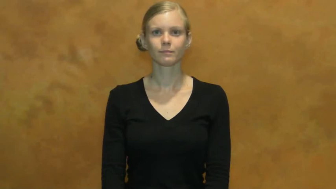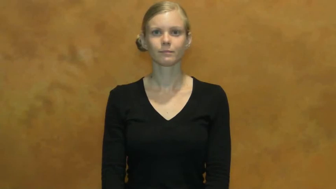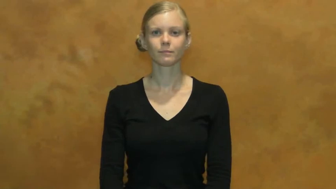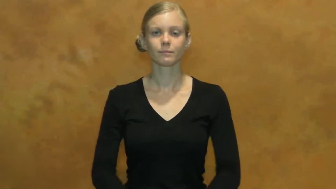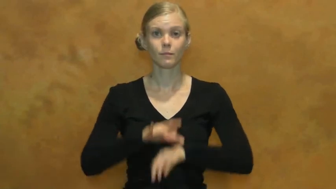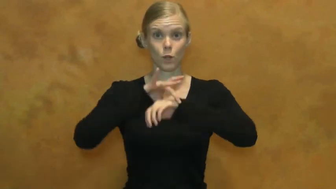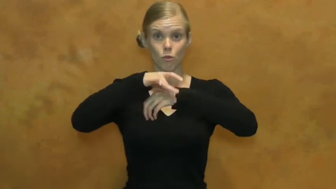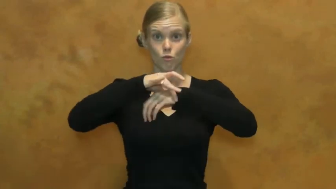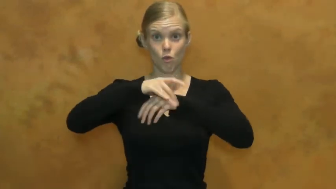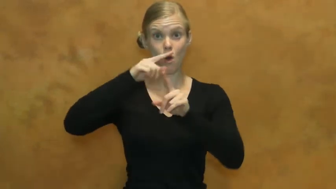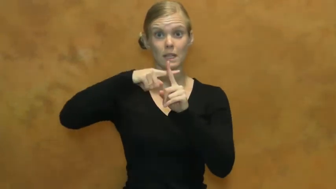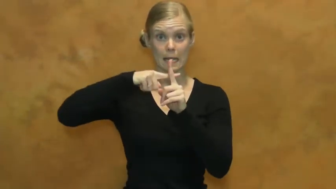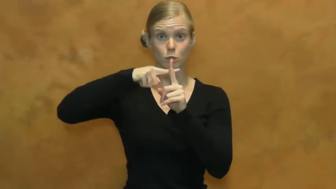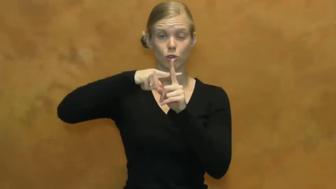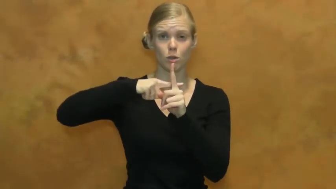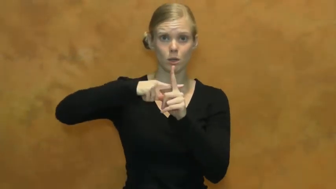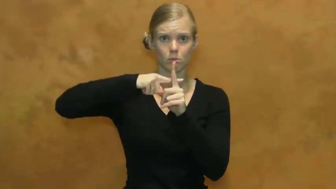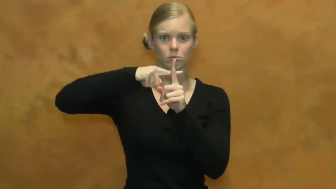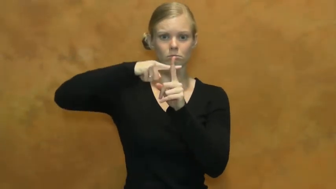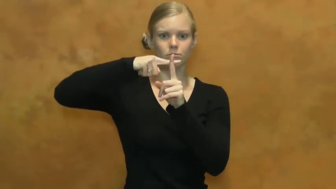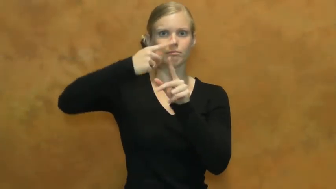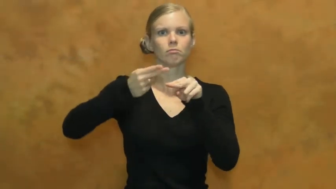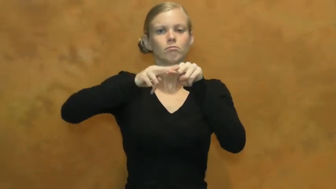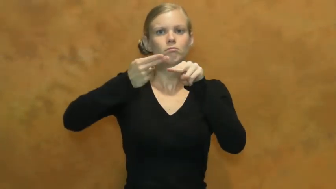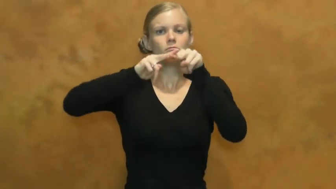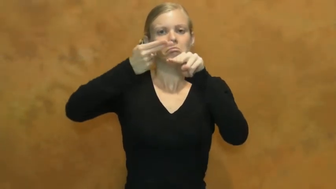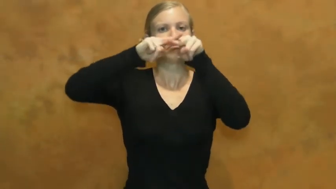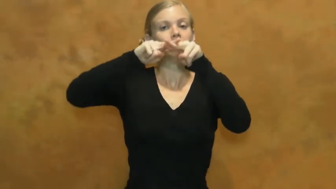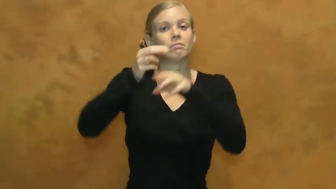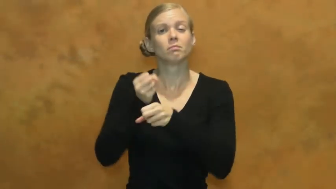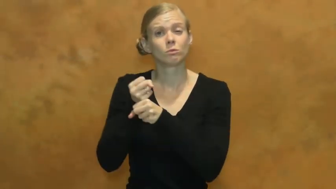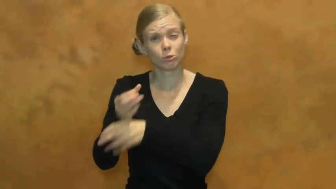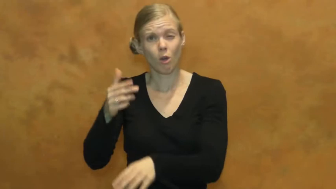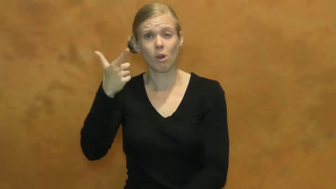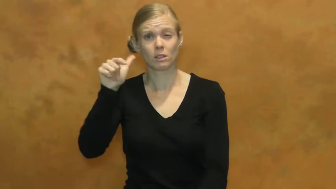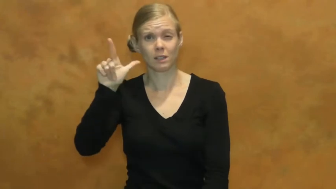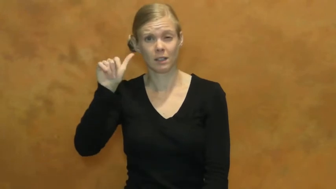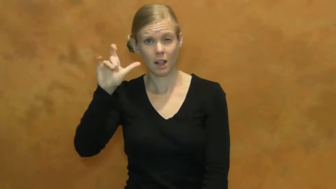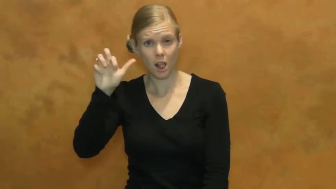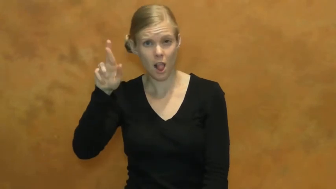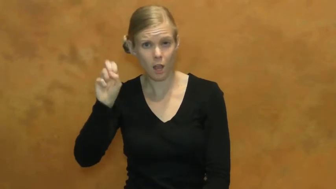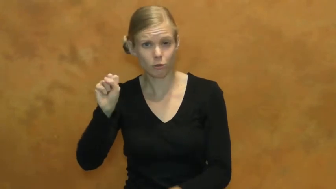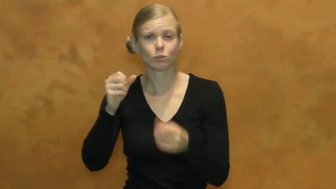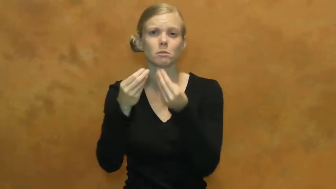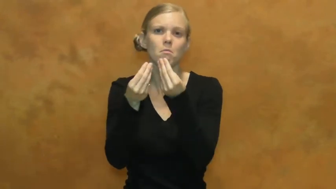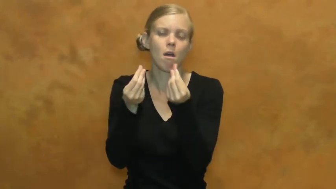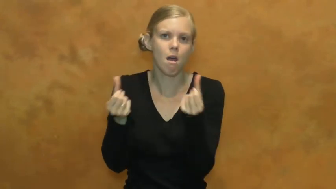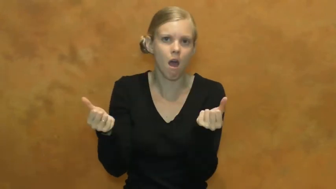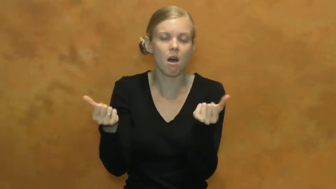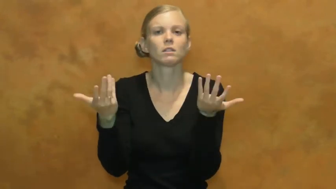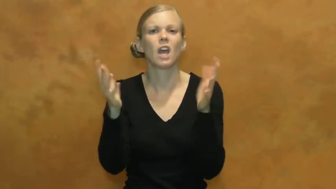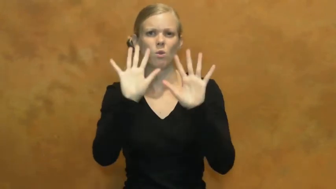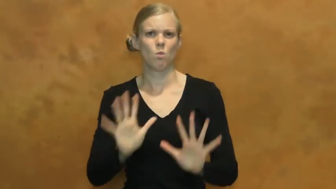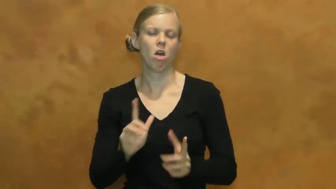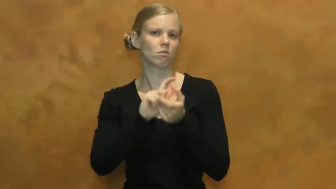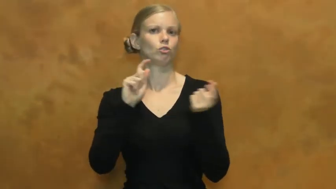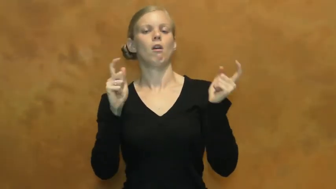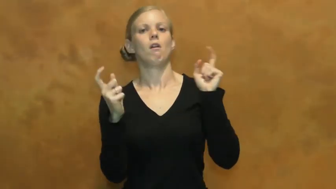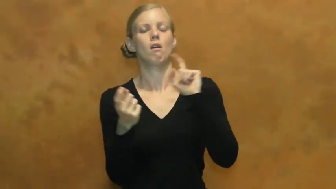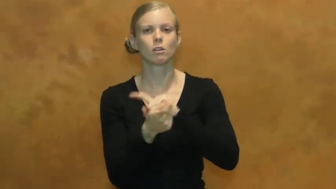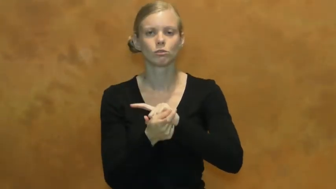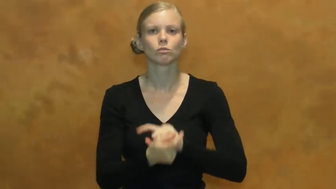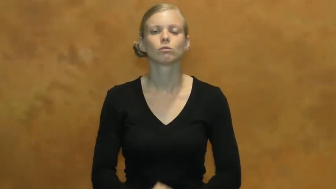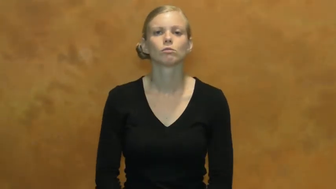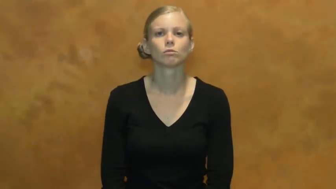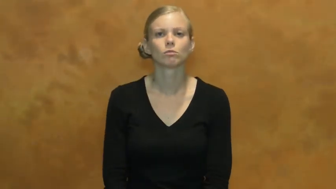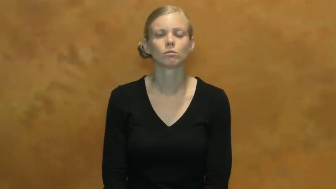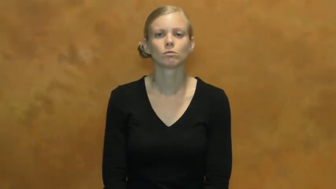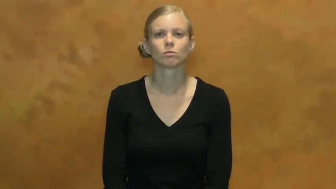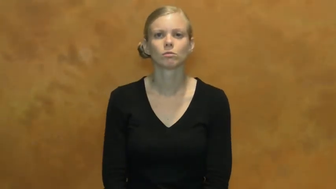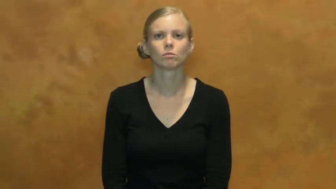global warming